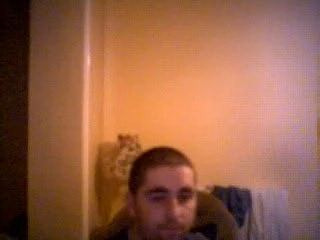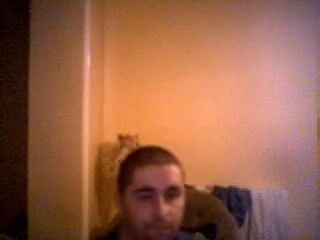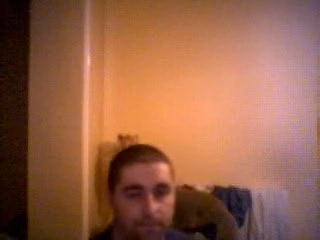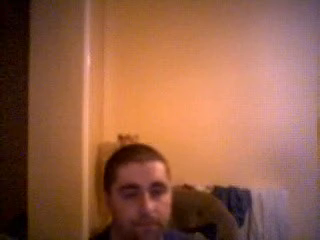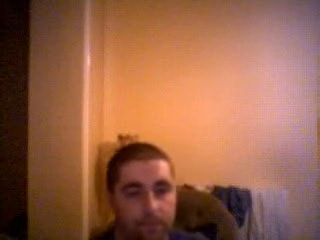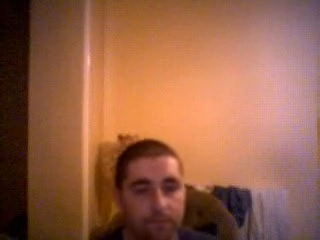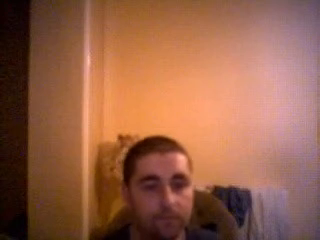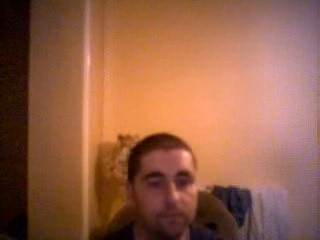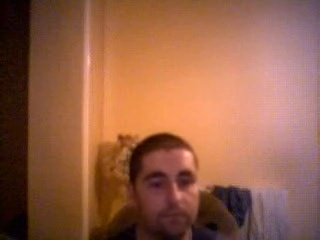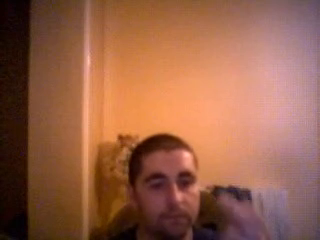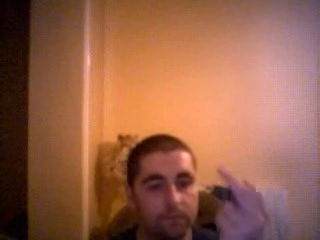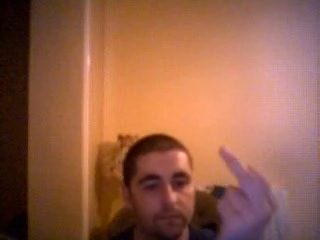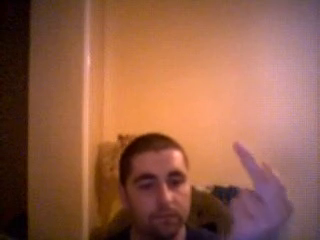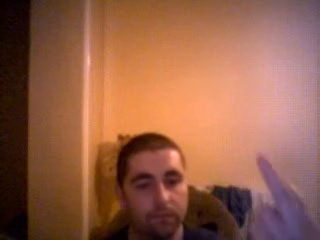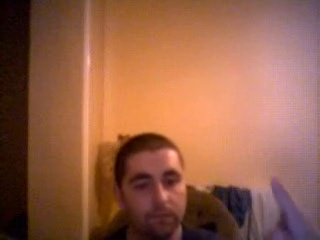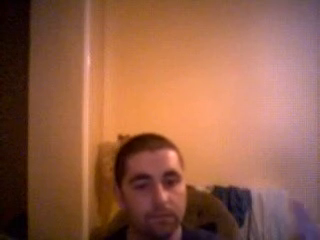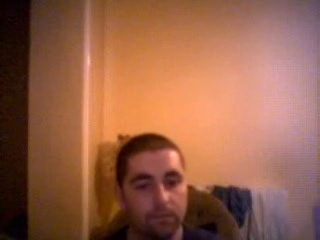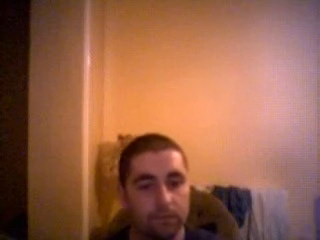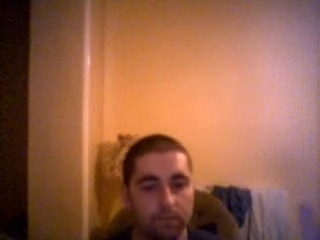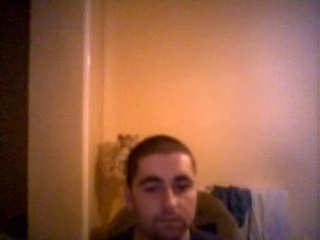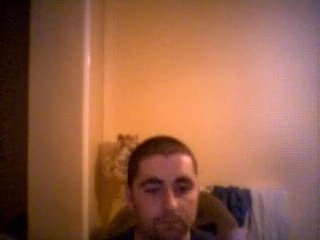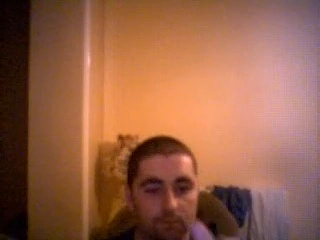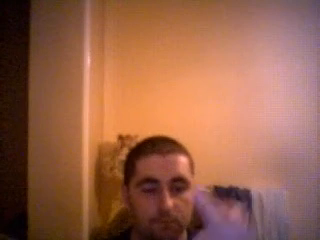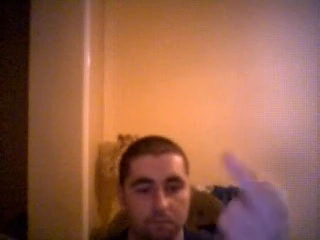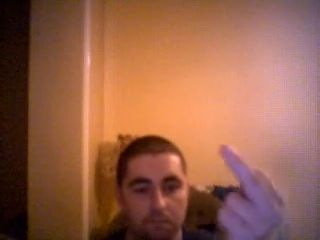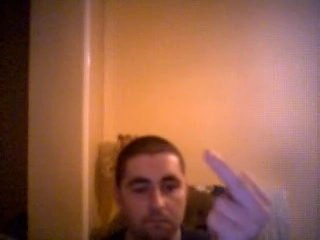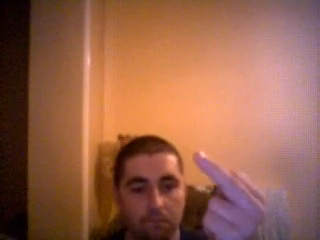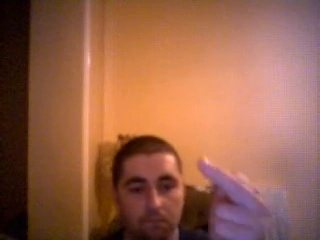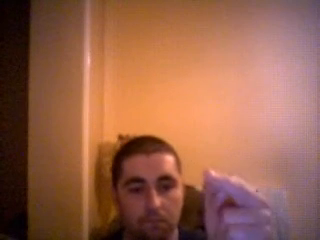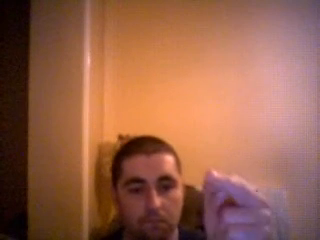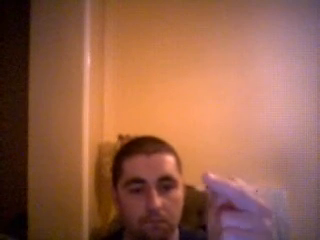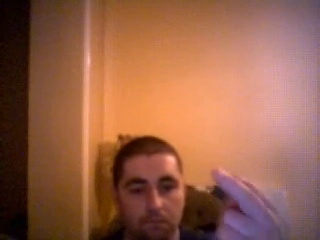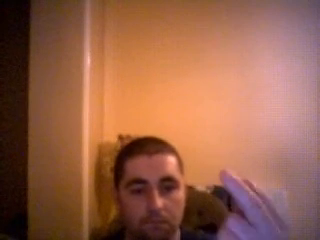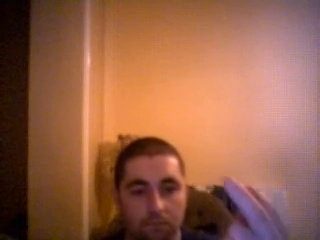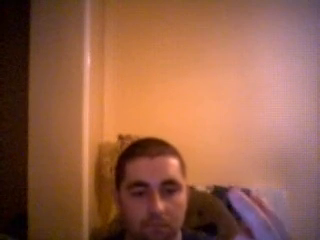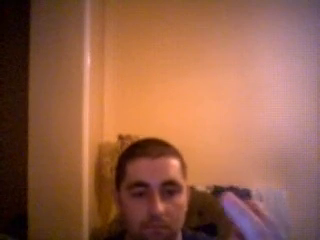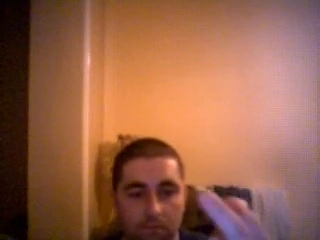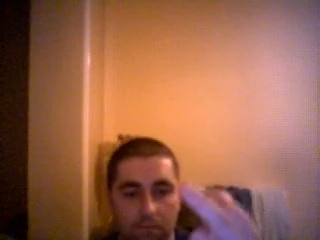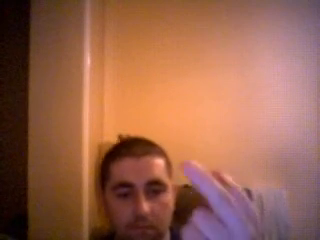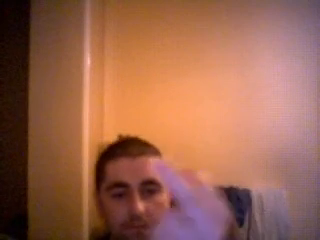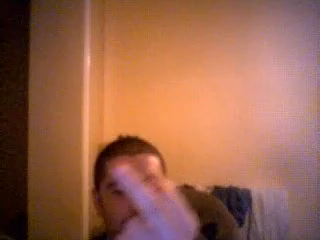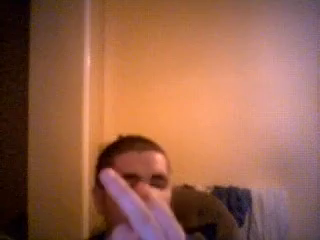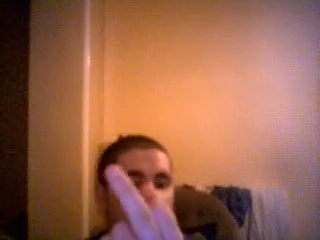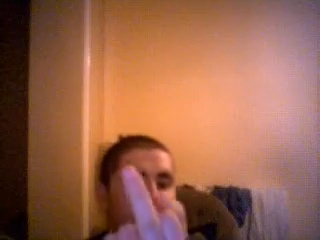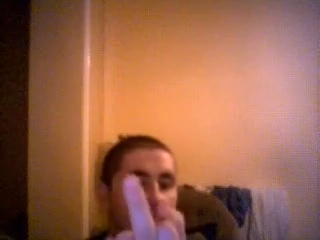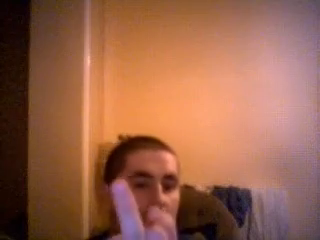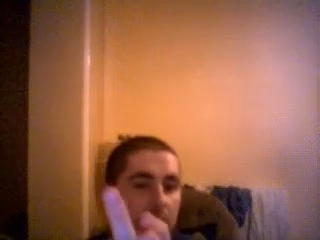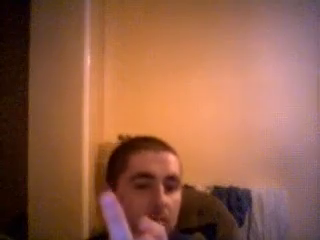web cam